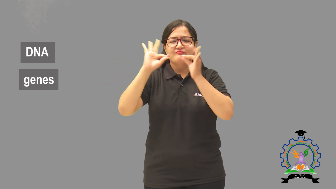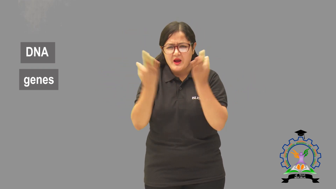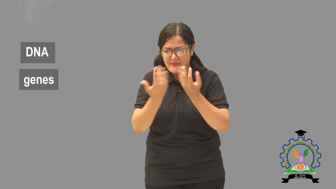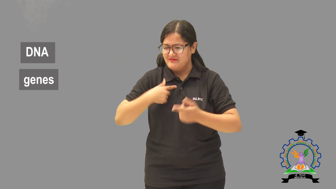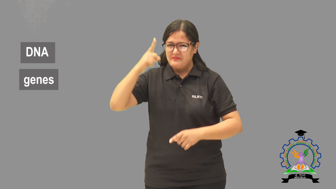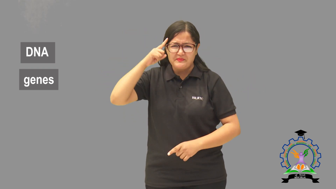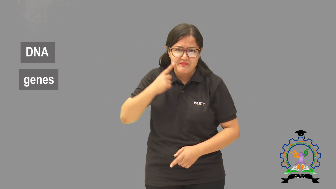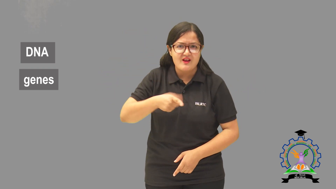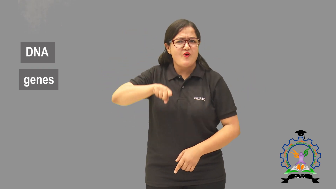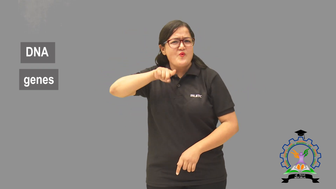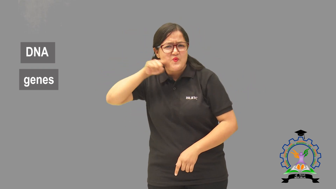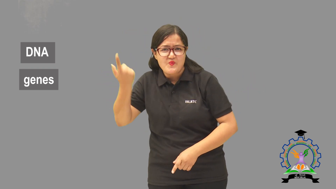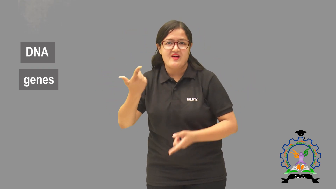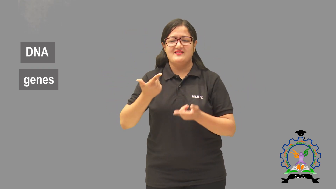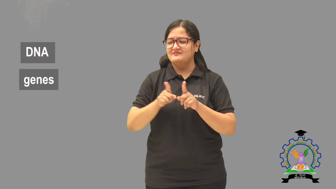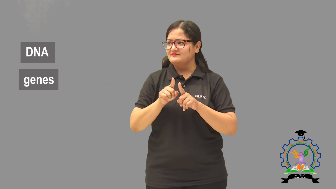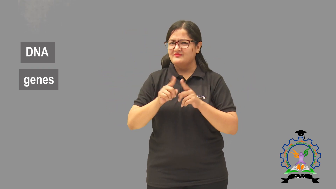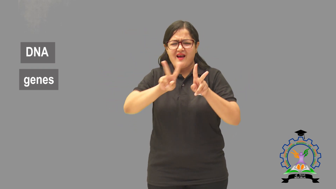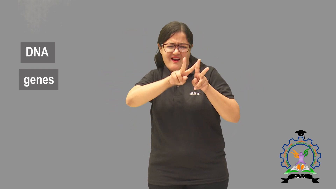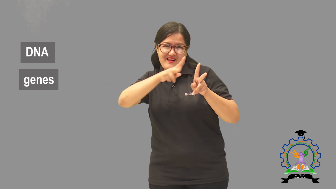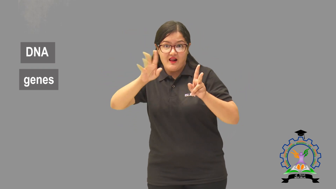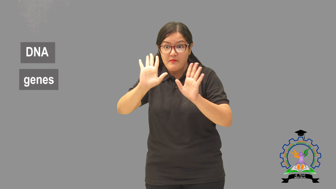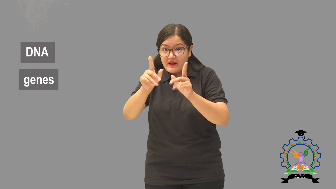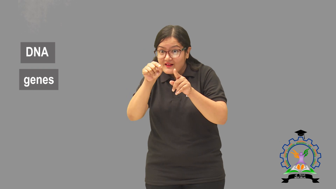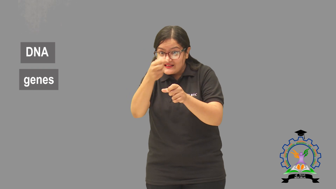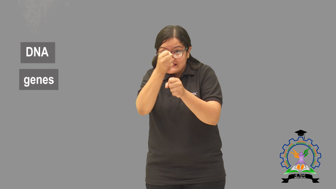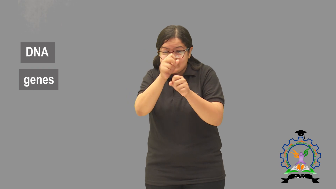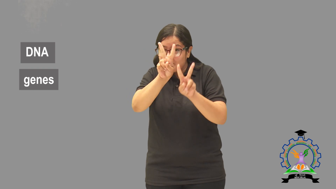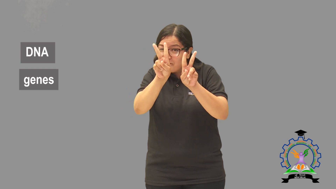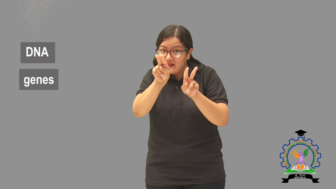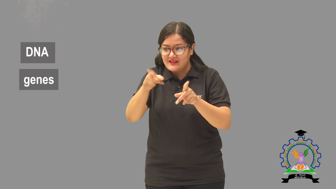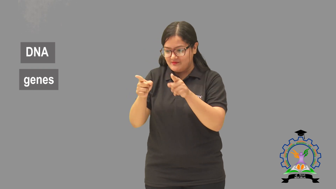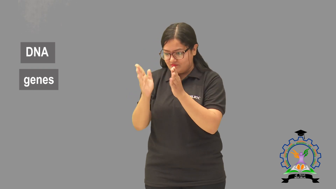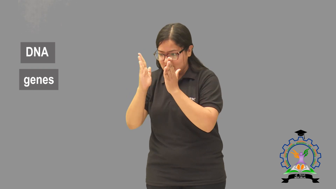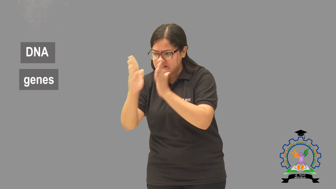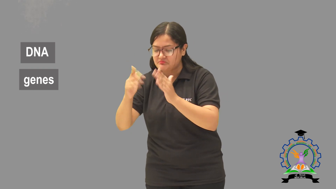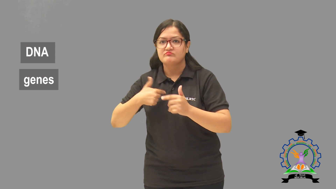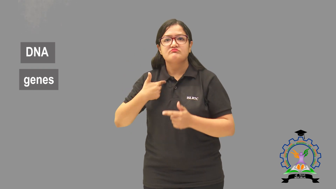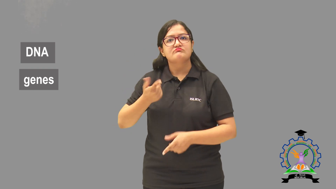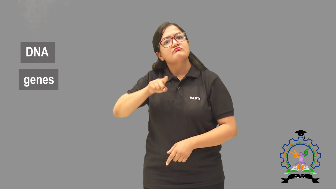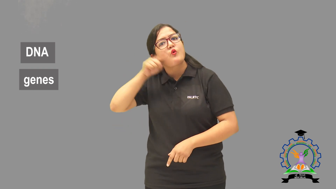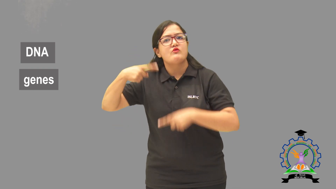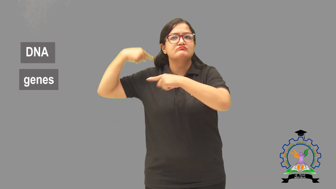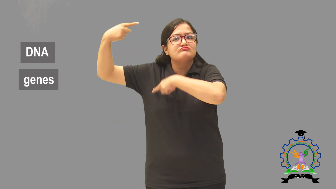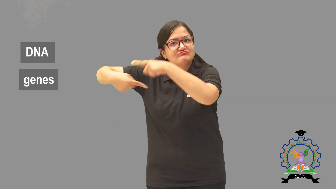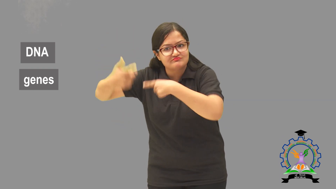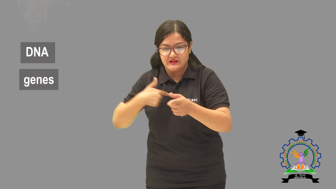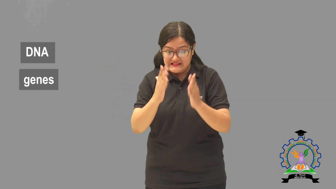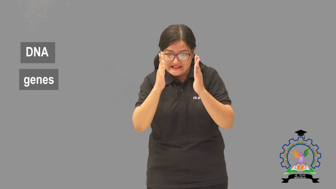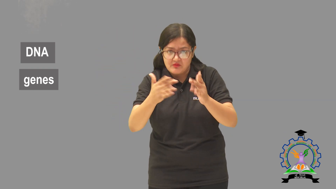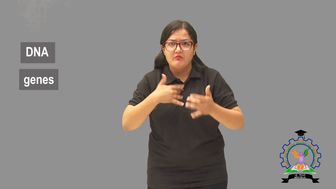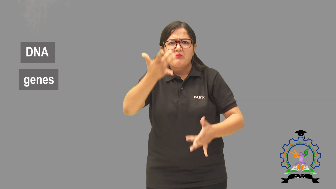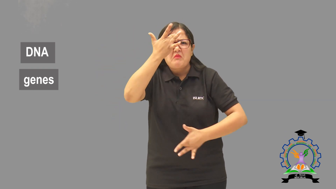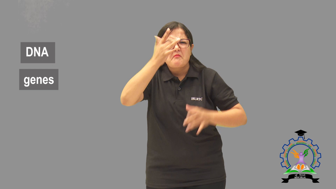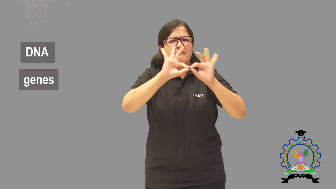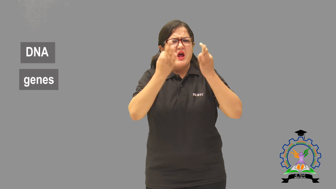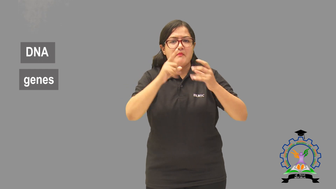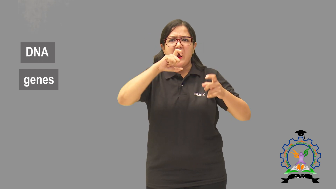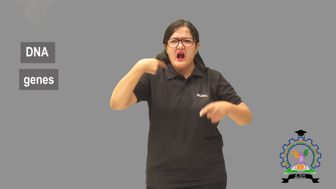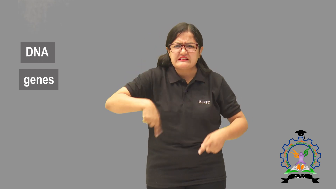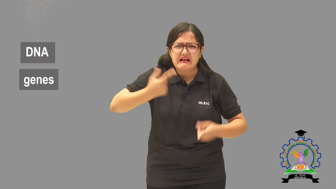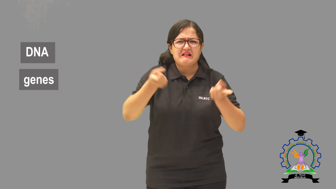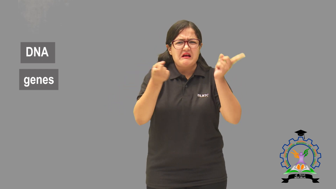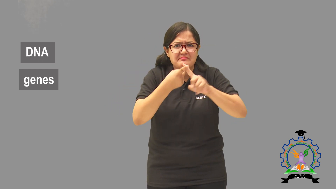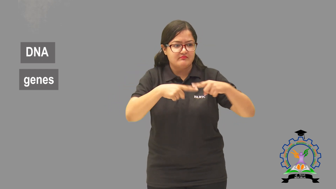DNA and genes explanation